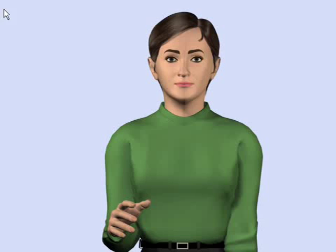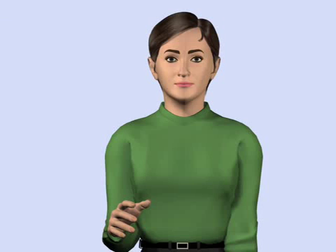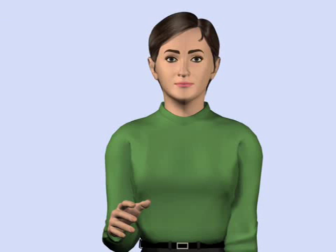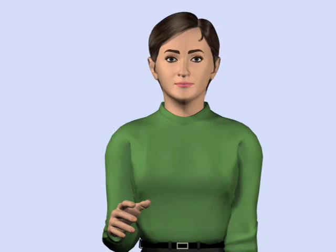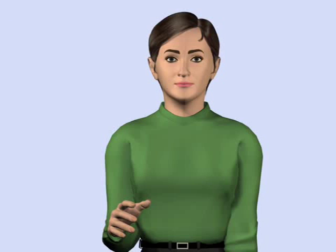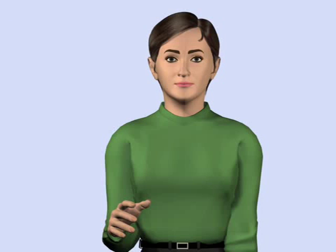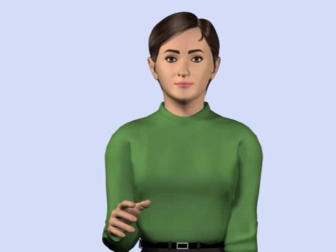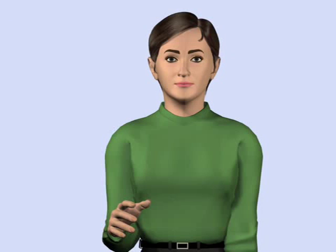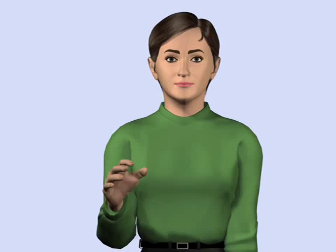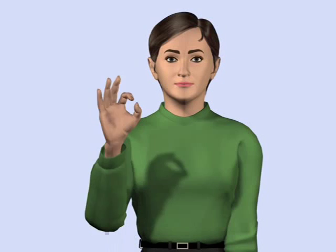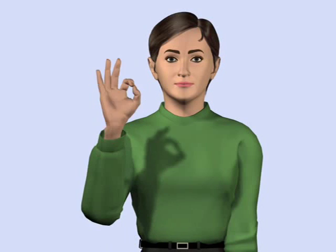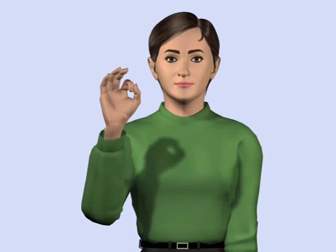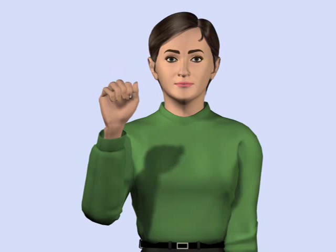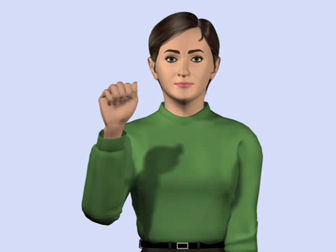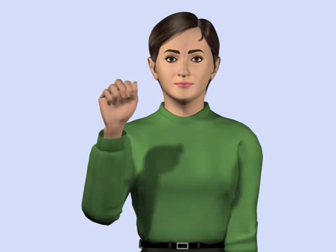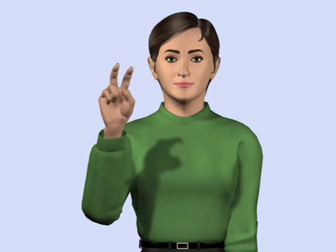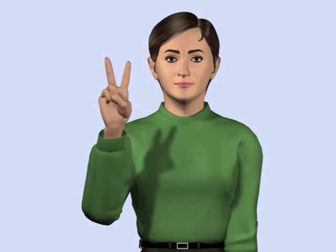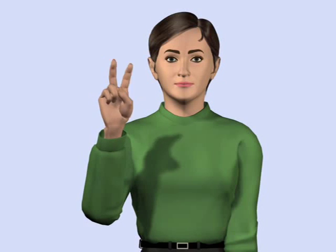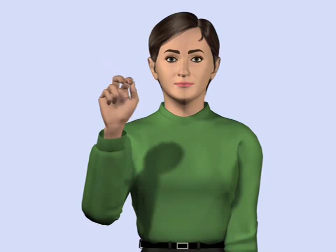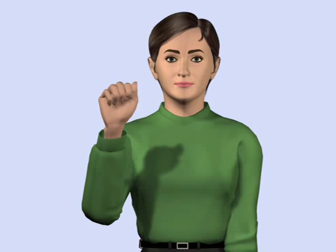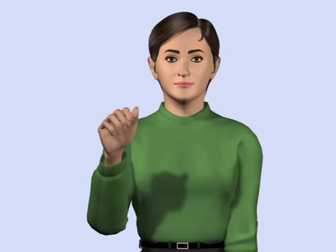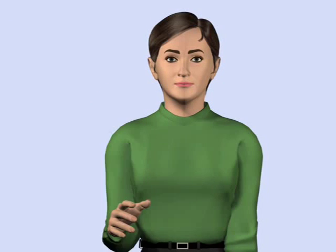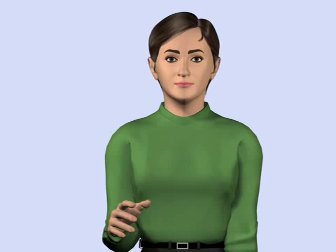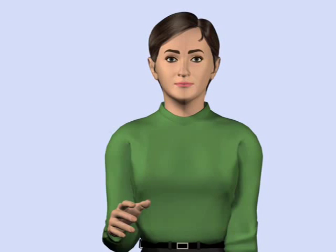fava